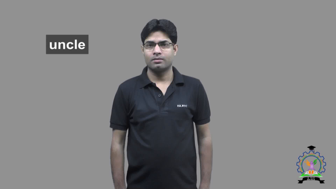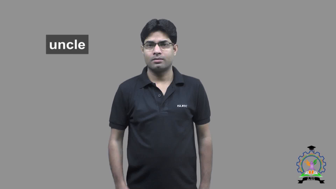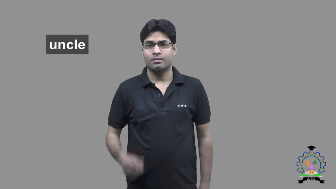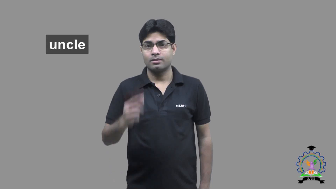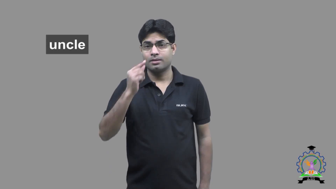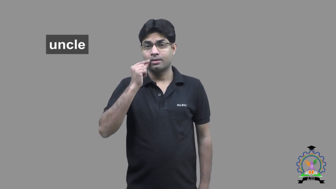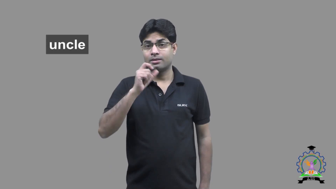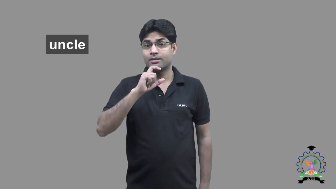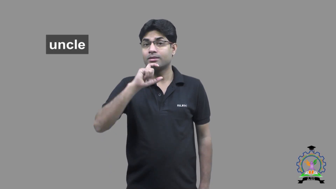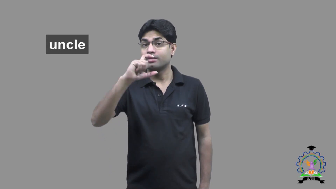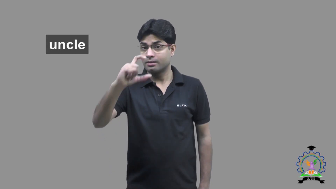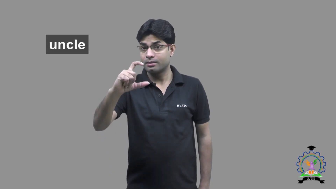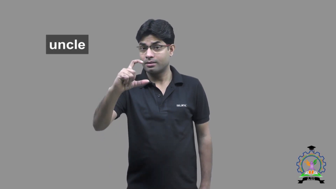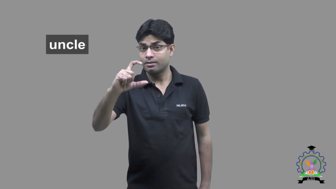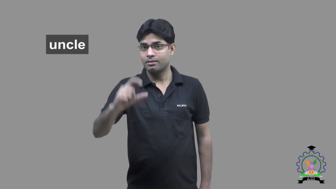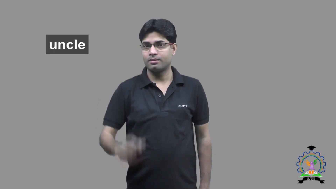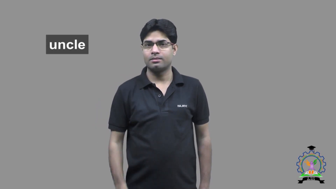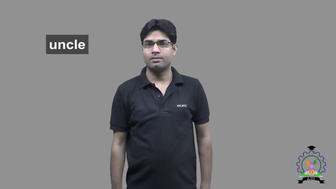uncle